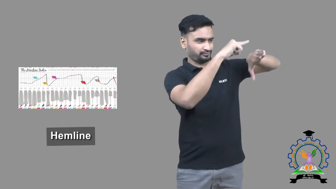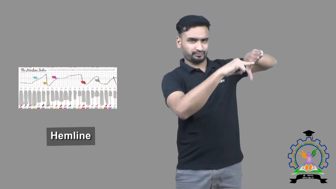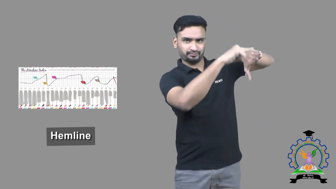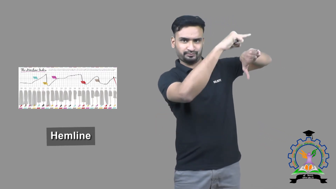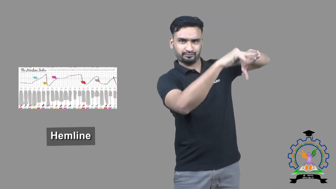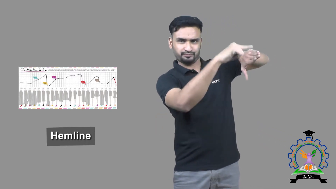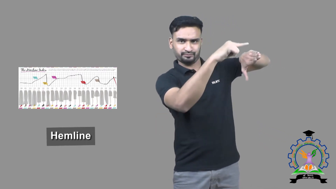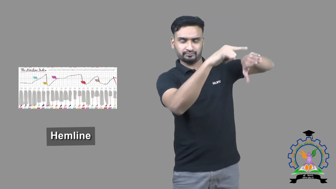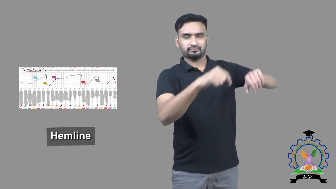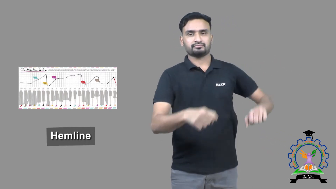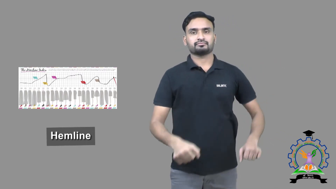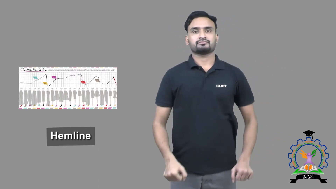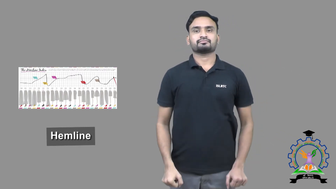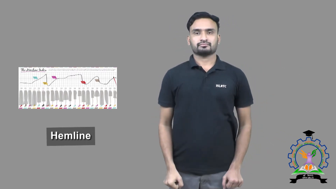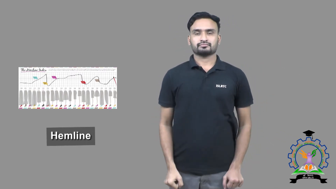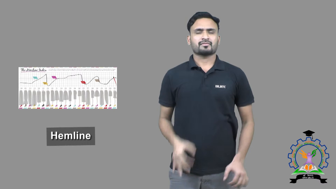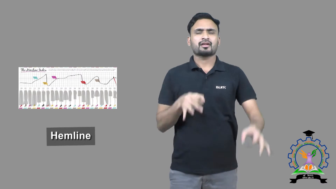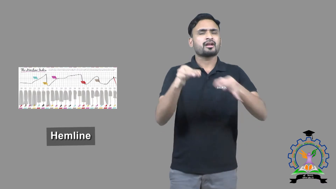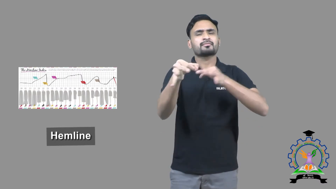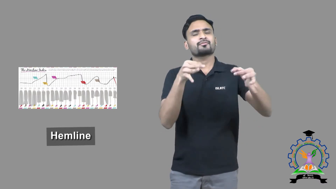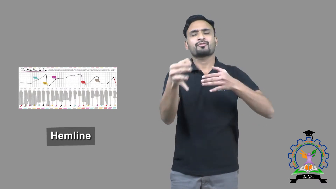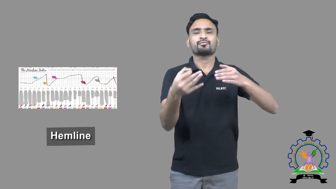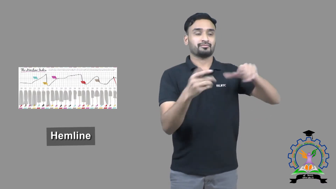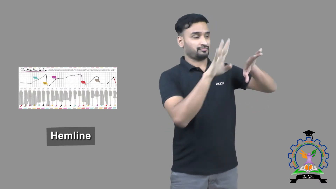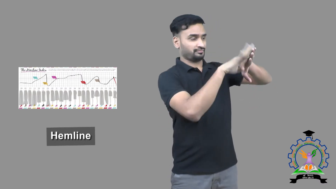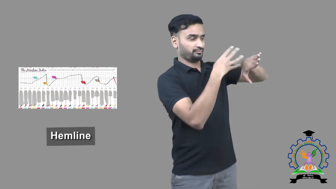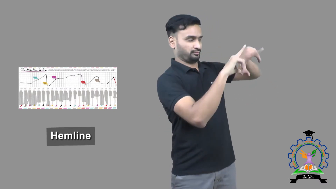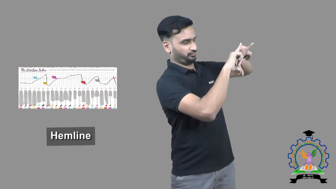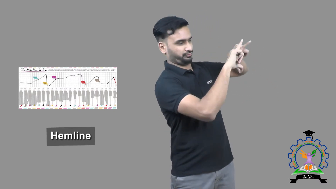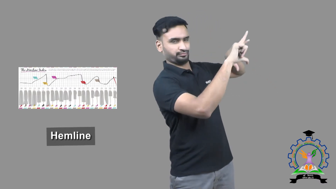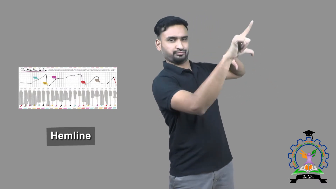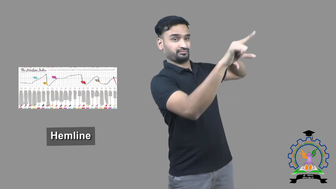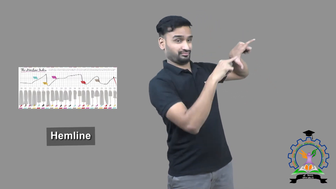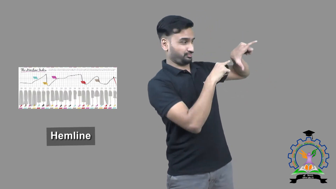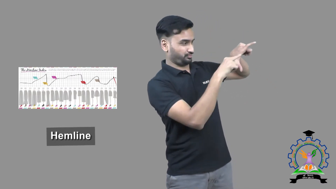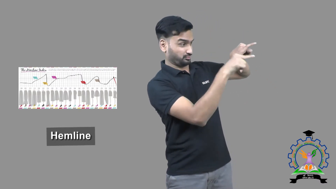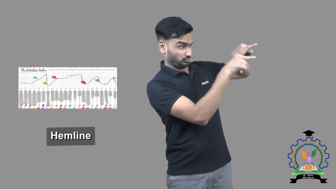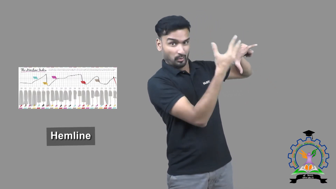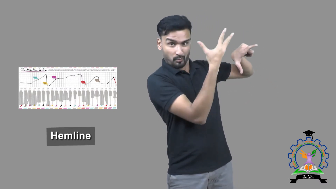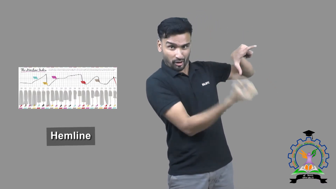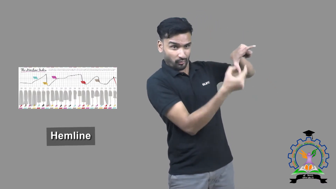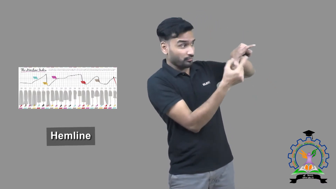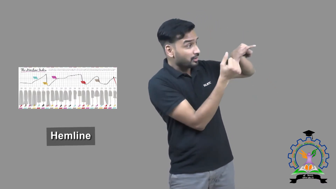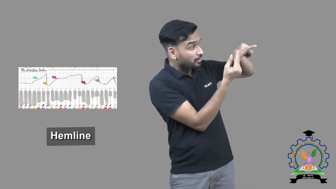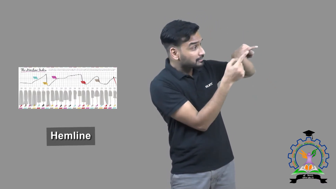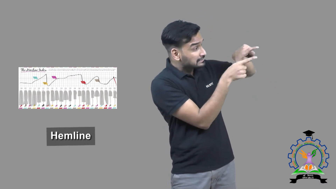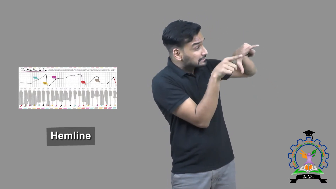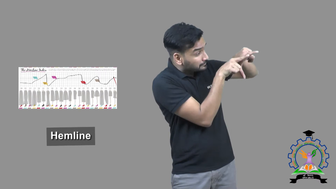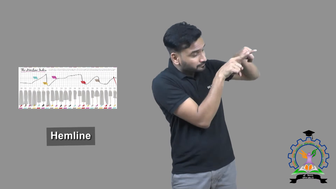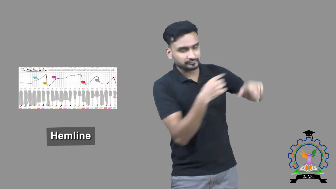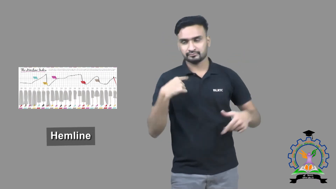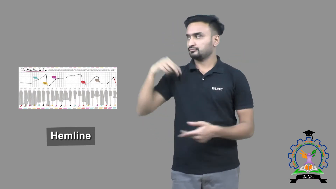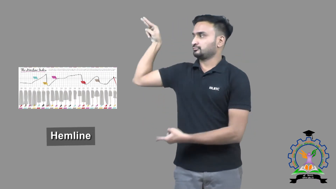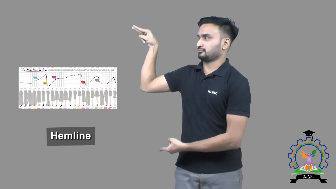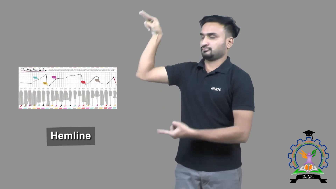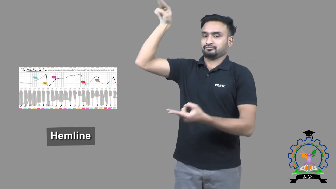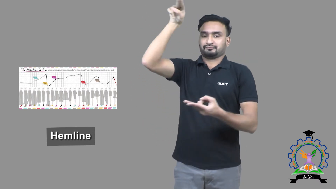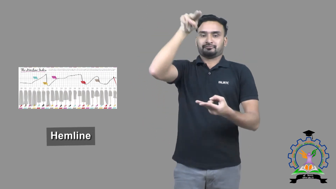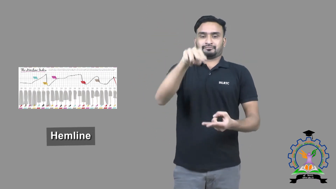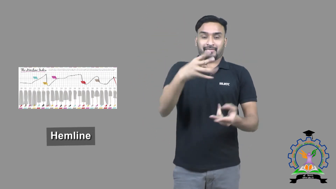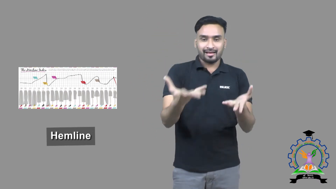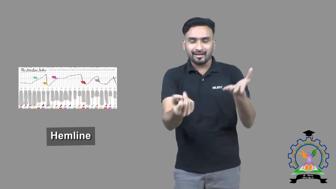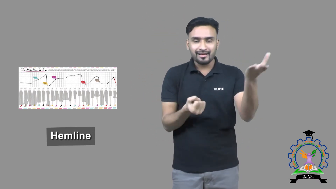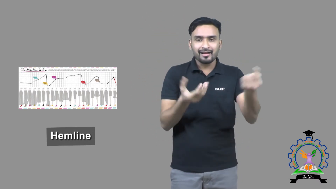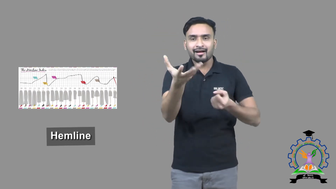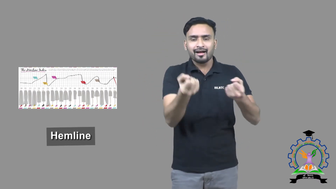Hemline